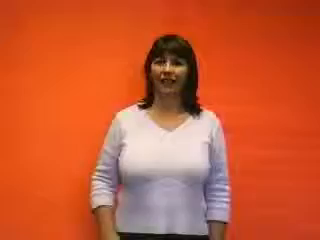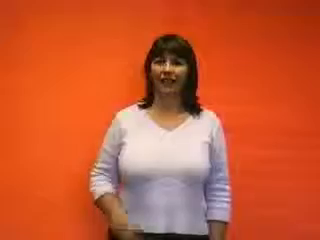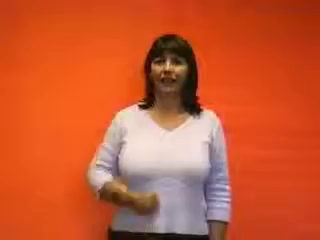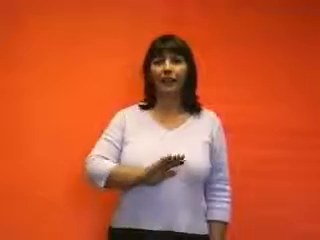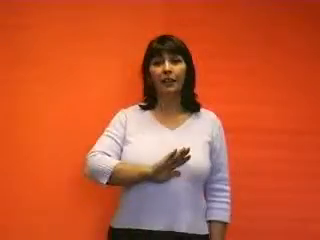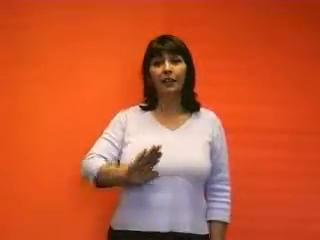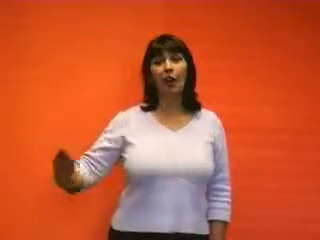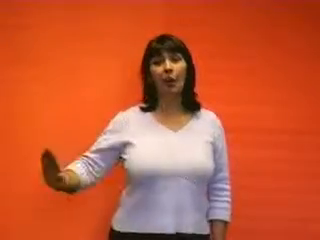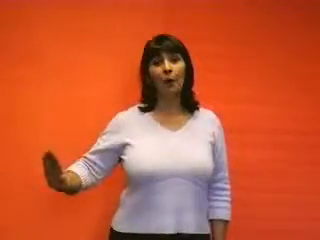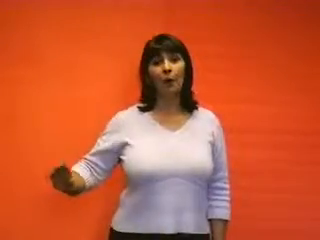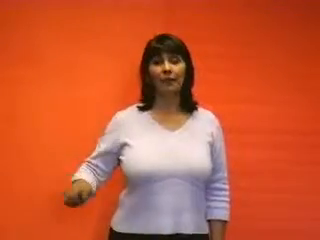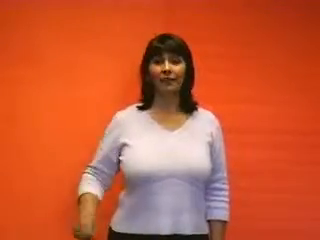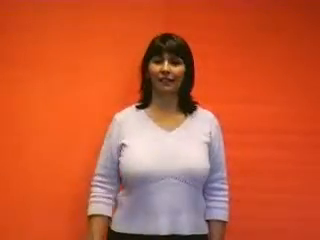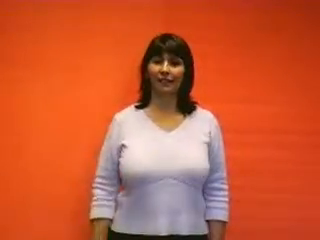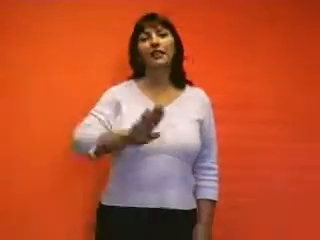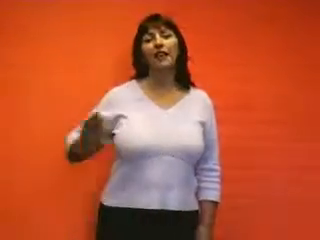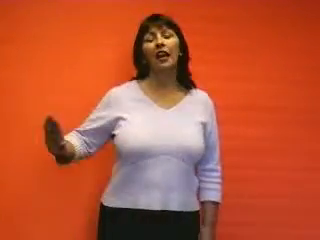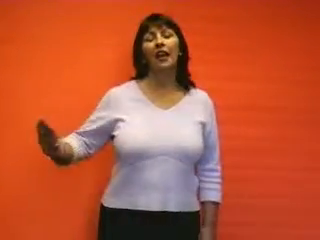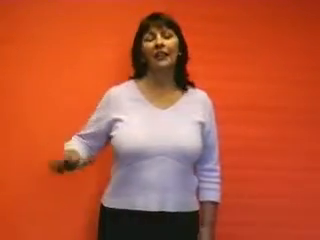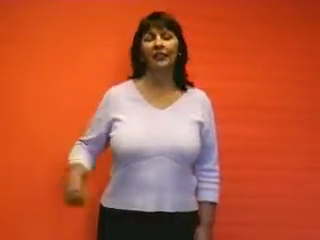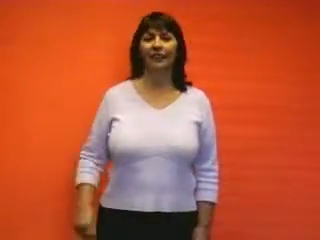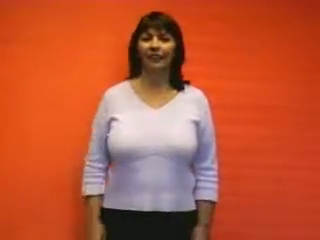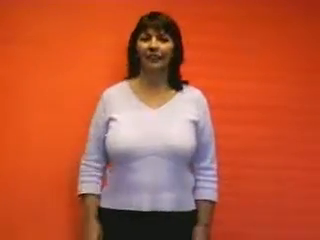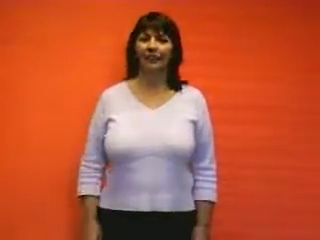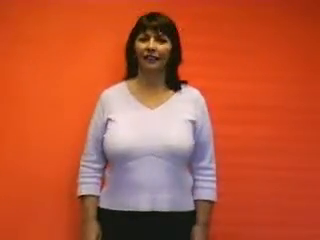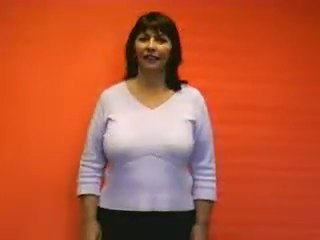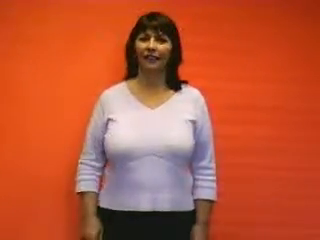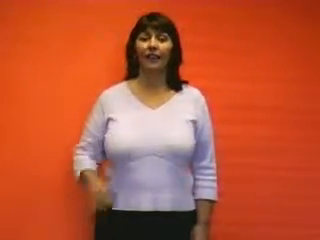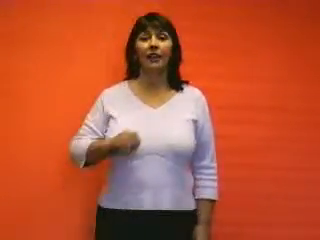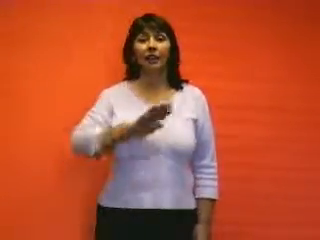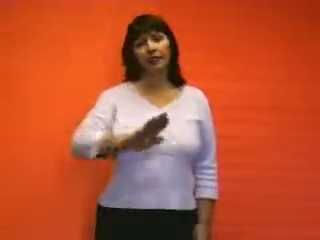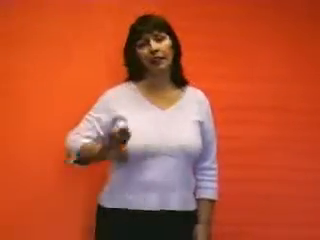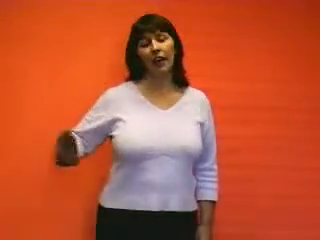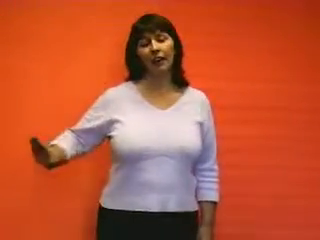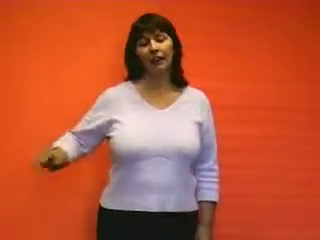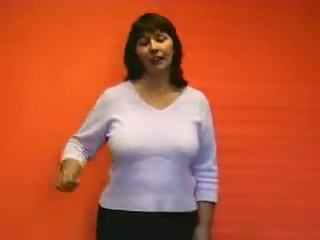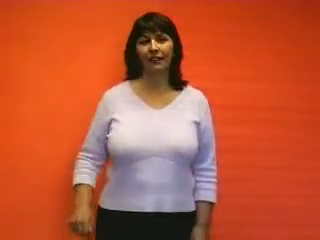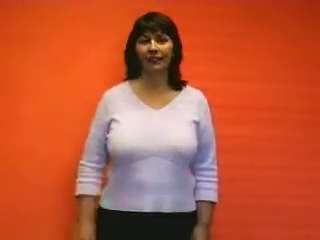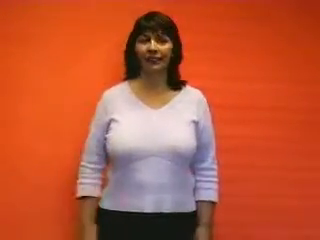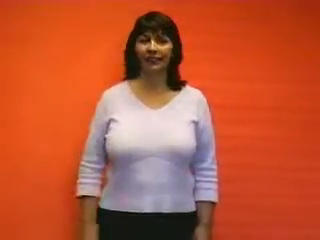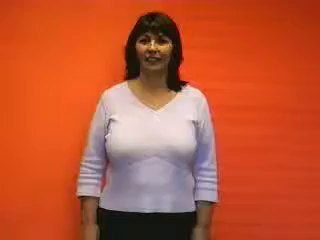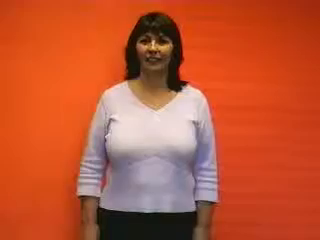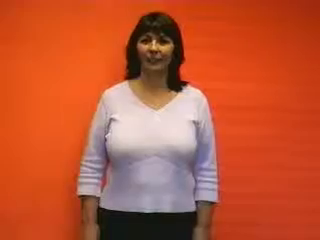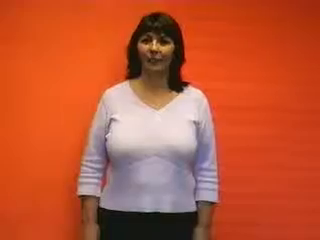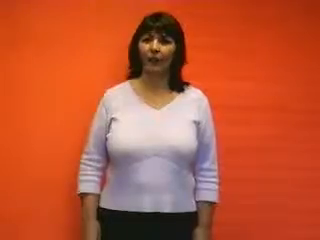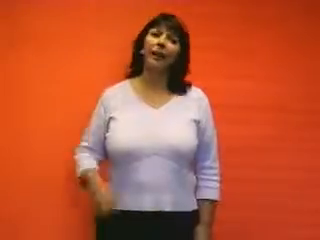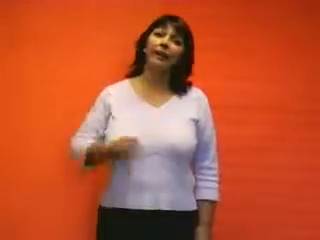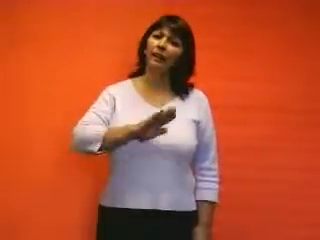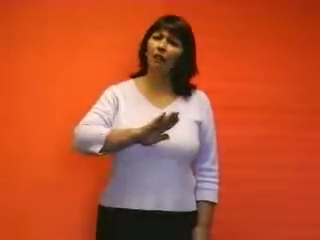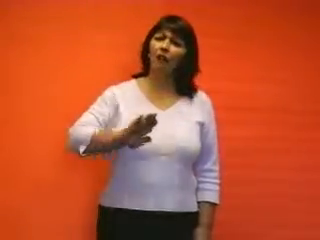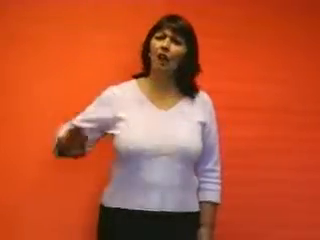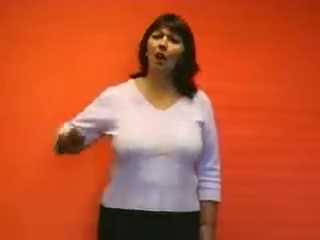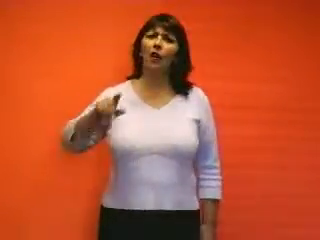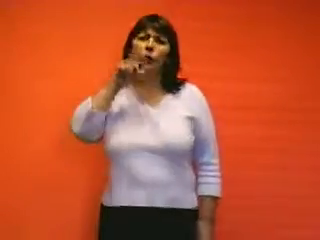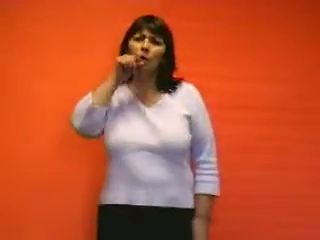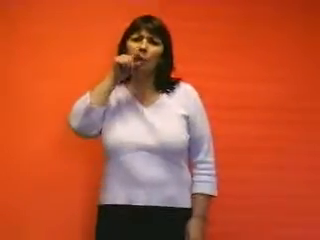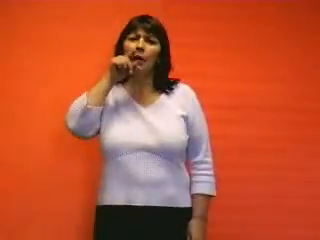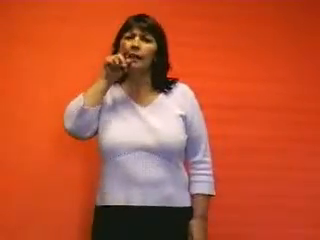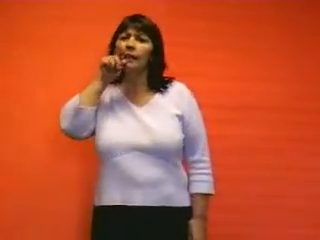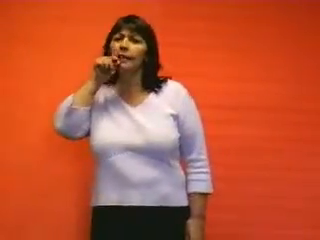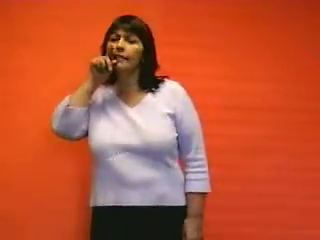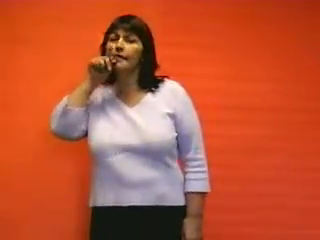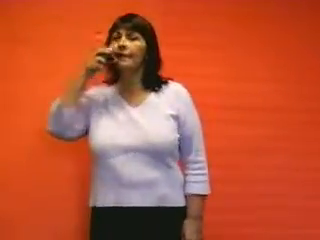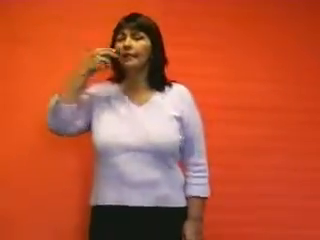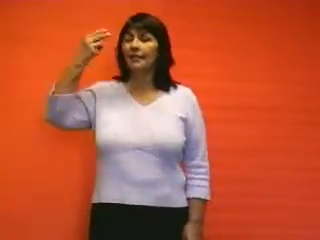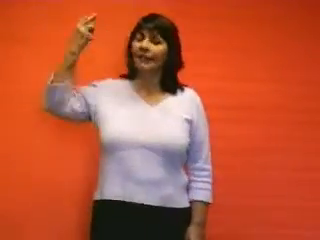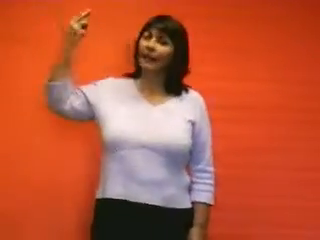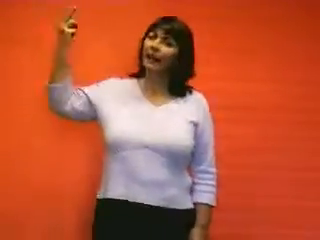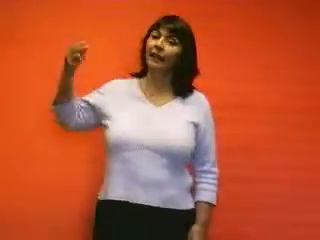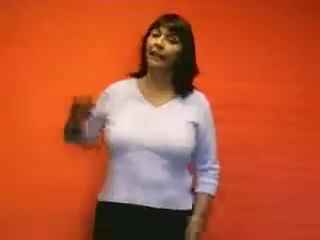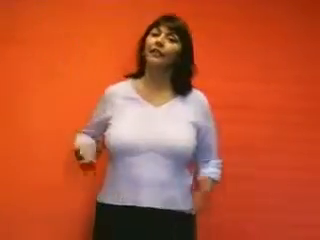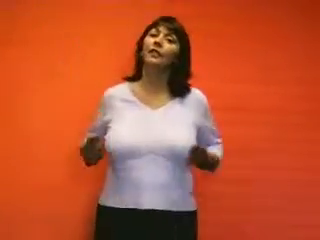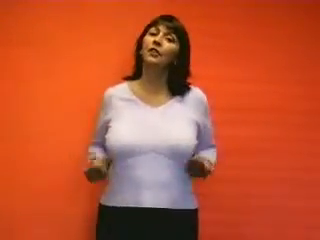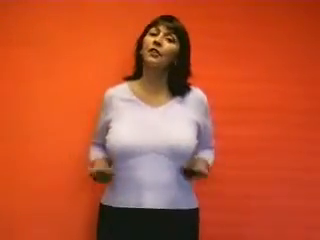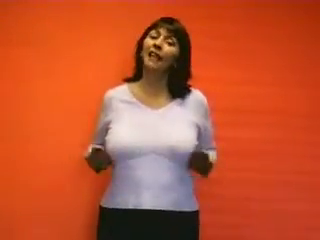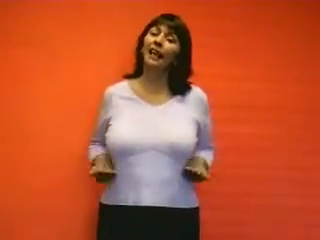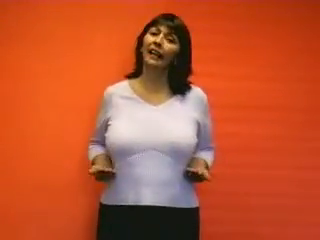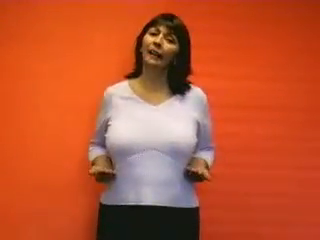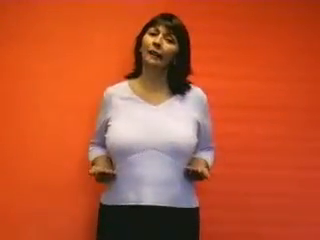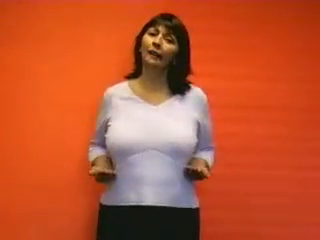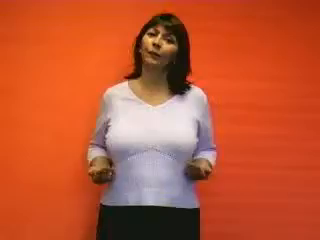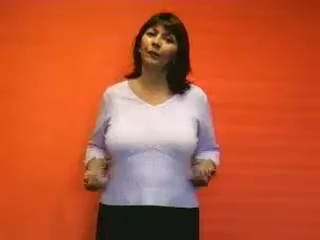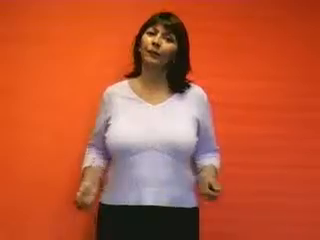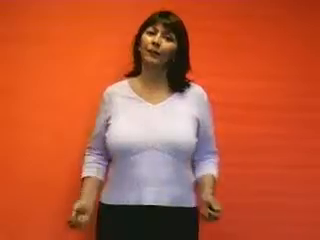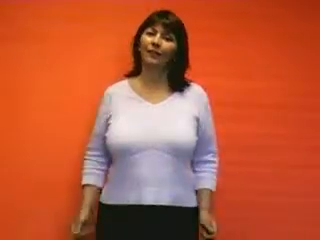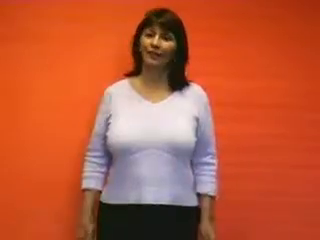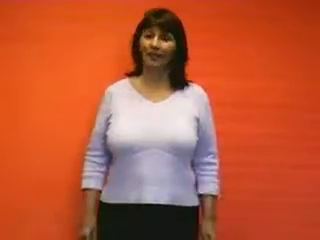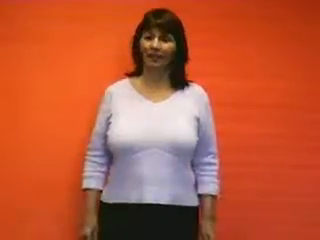No